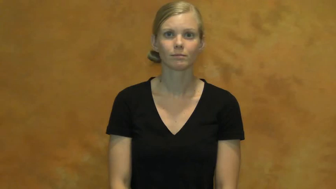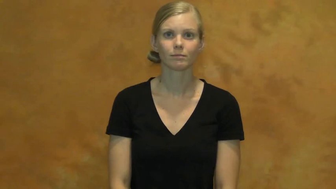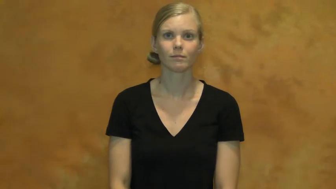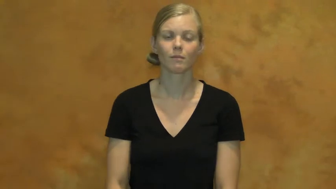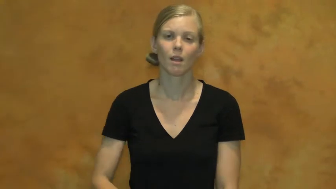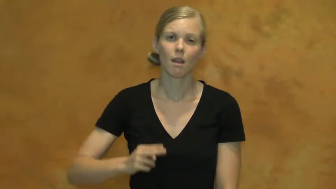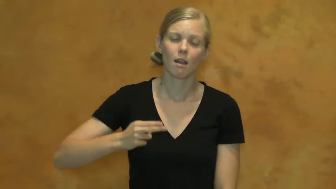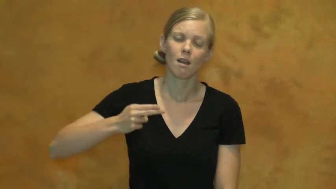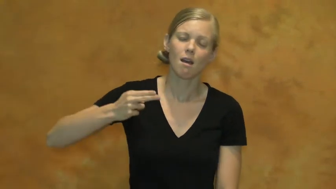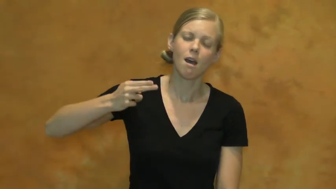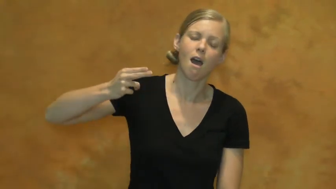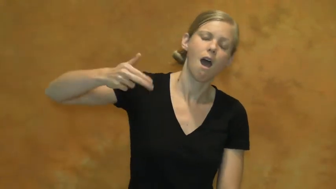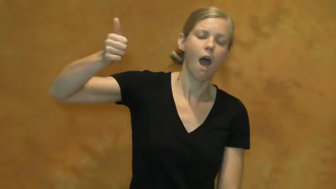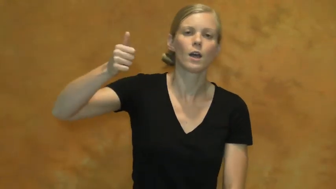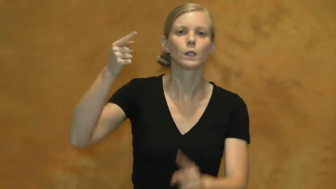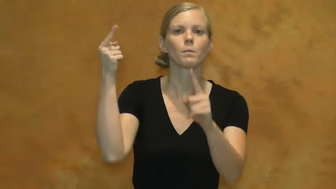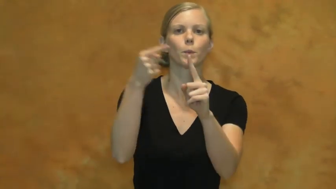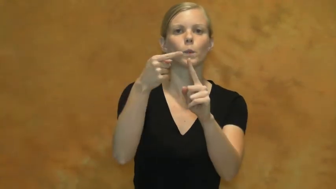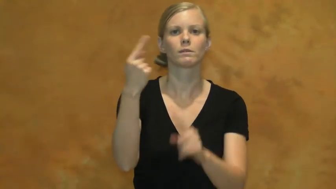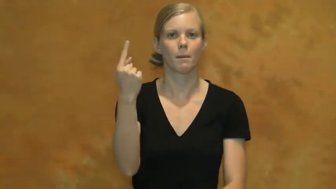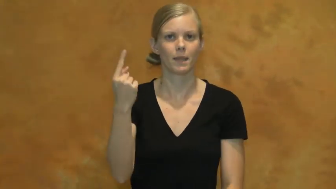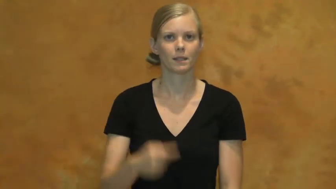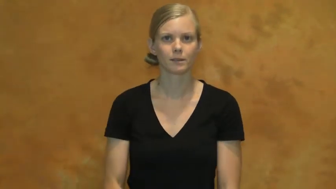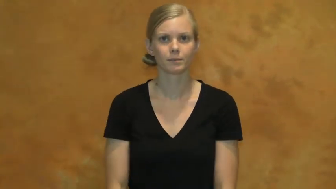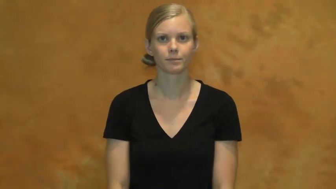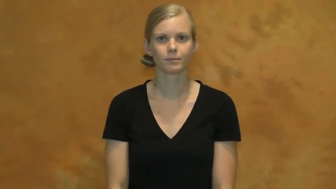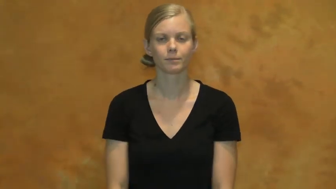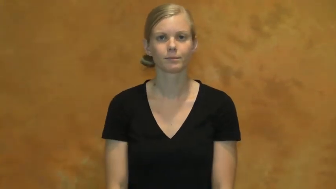peak